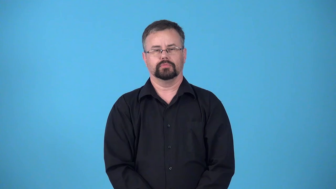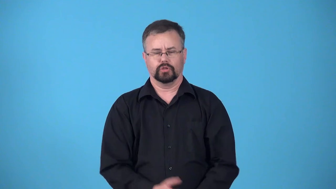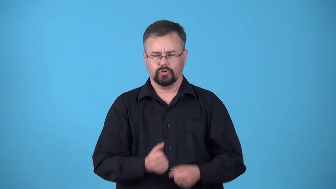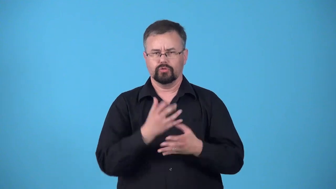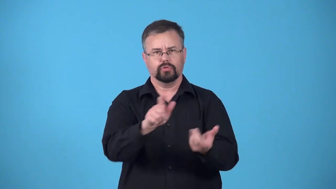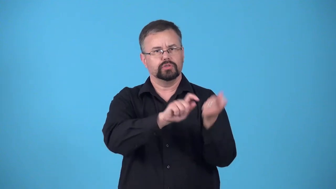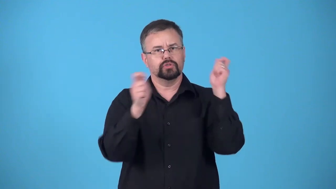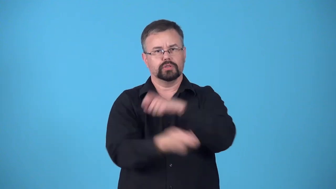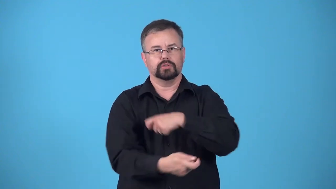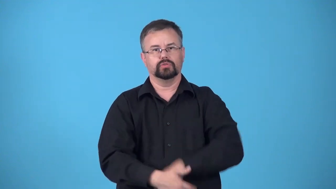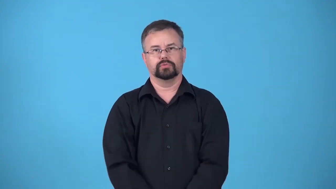catalyst